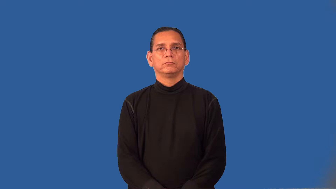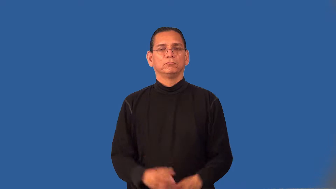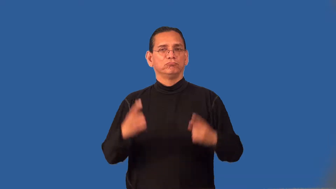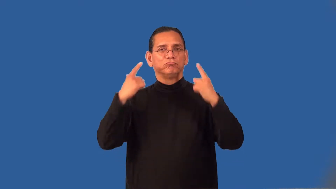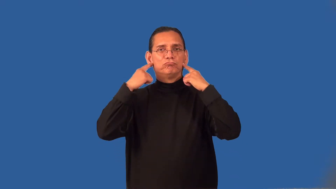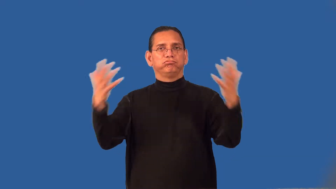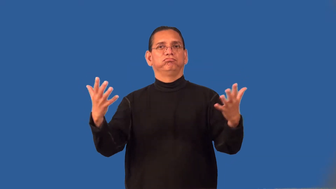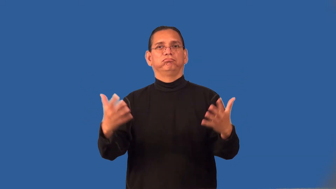rash,headlong,offhanded,overhasty,precipitous,unguarded